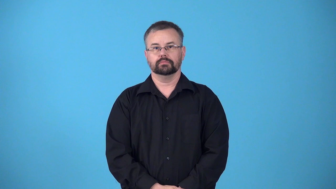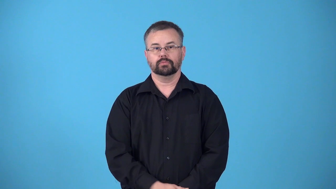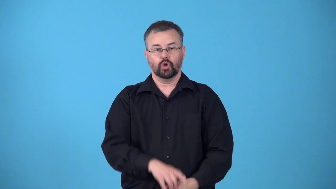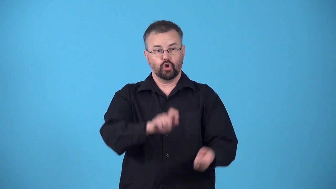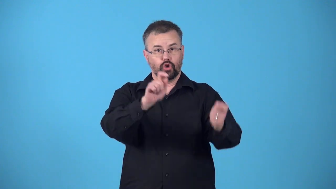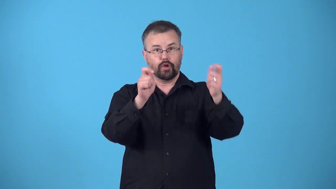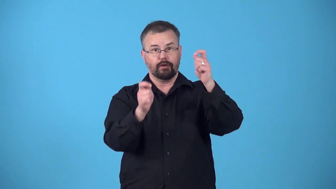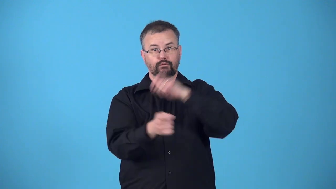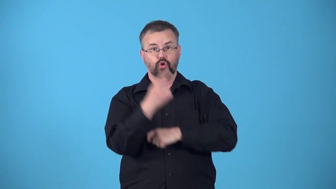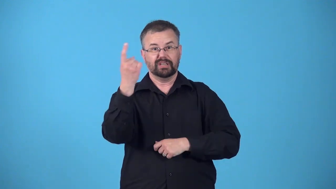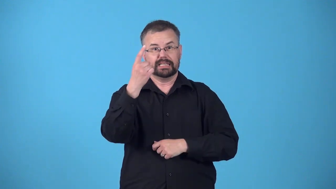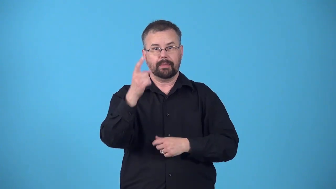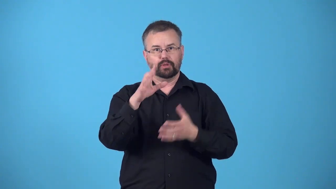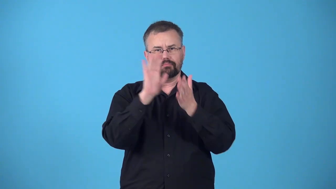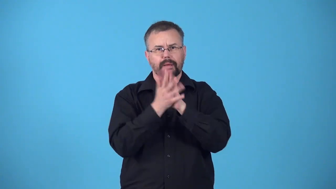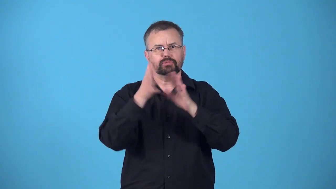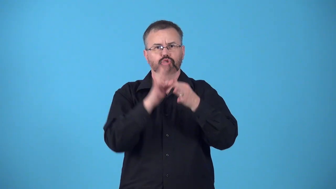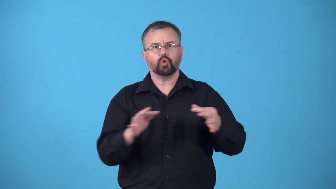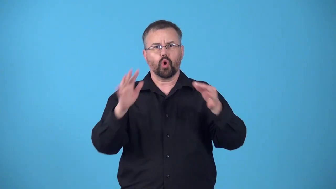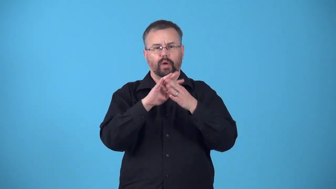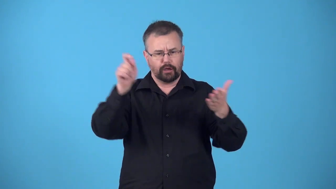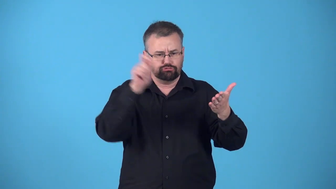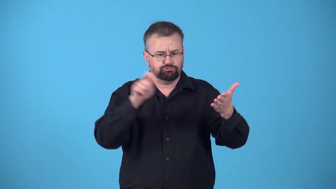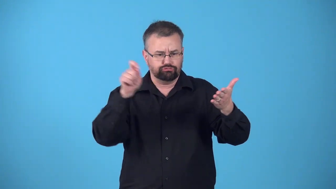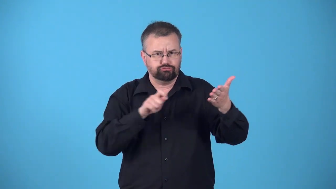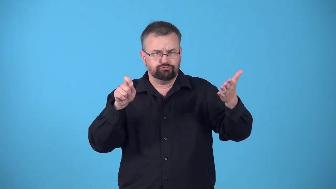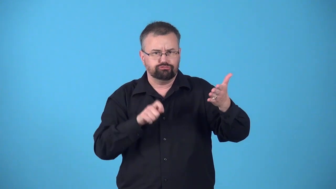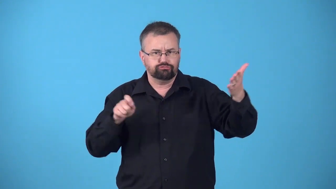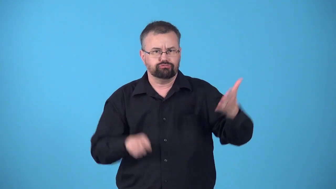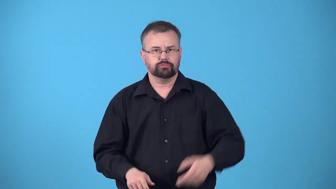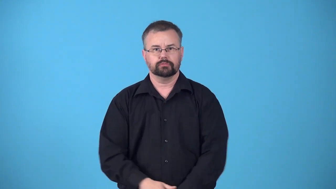novelize